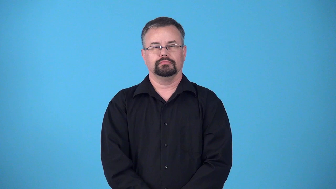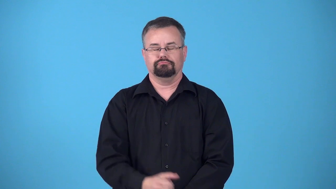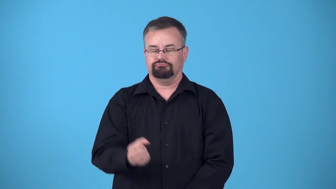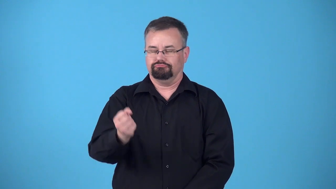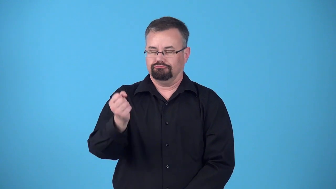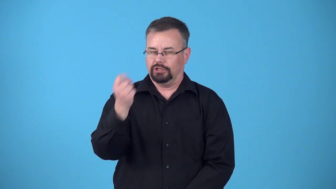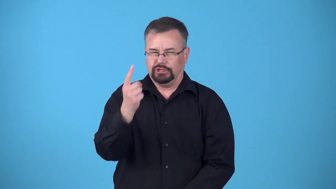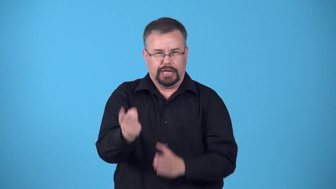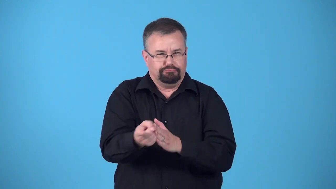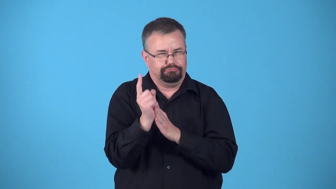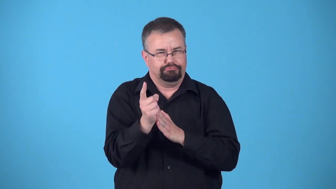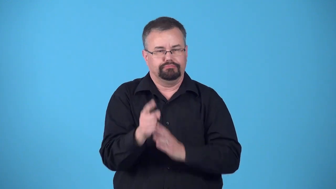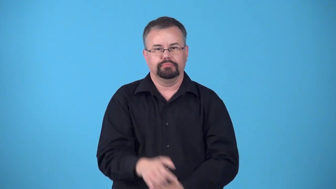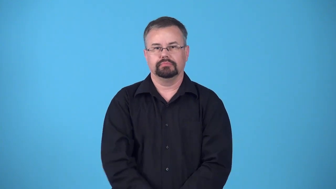quick on the uptake